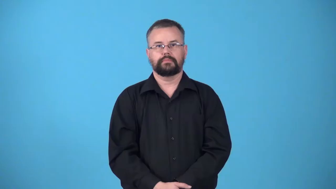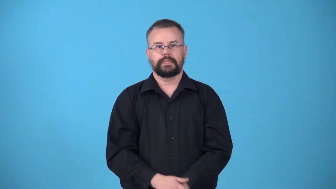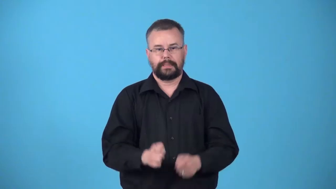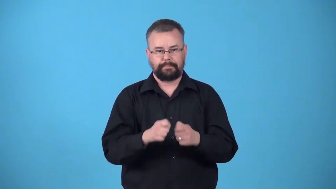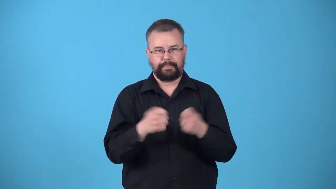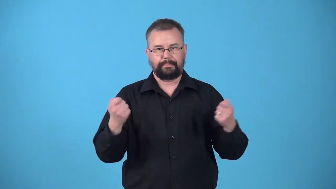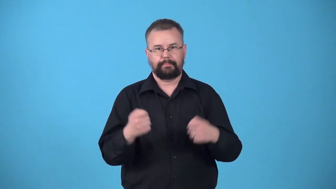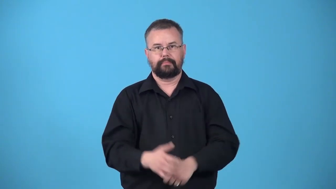unsnap